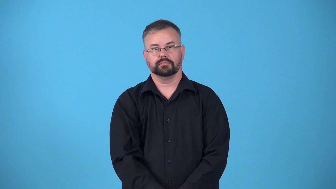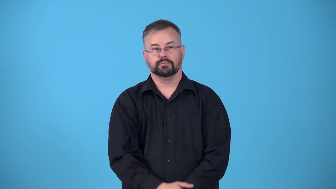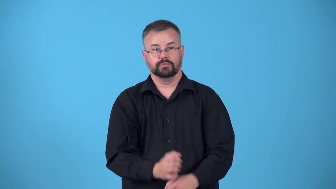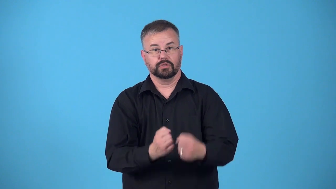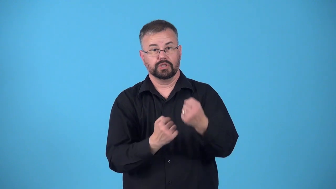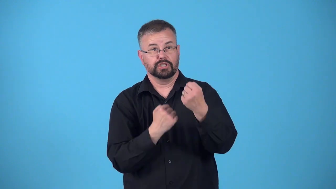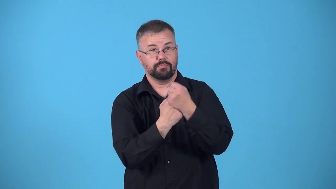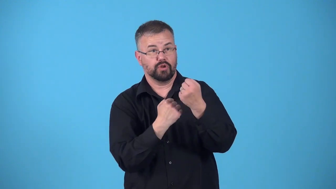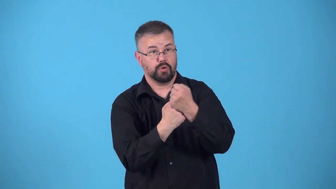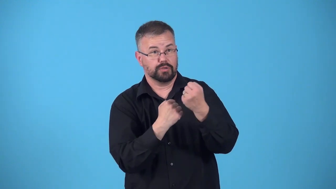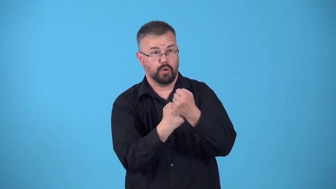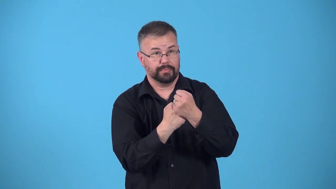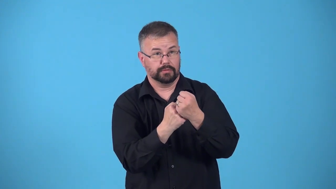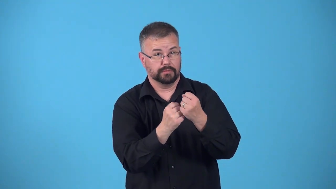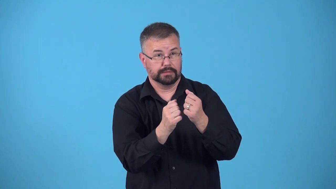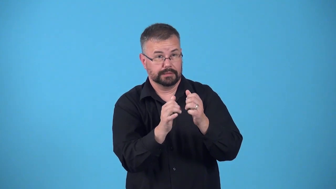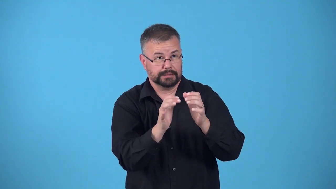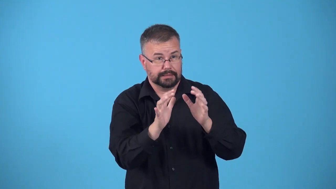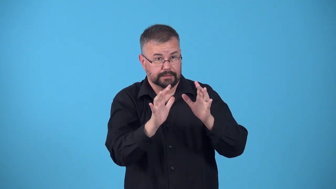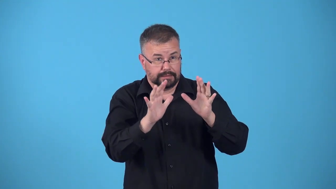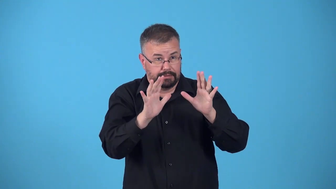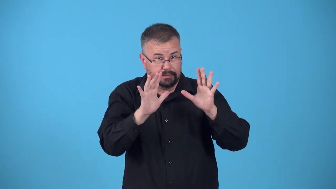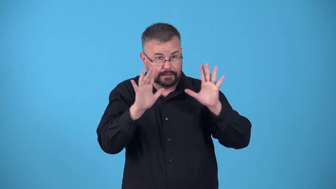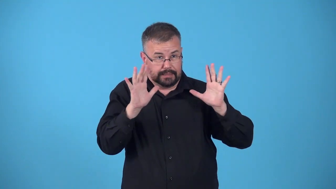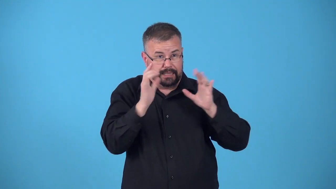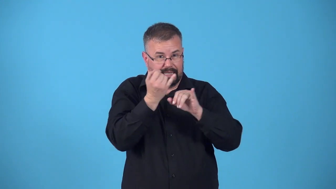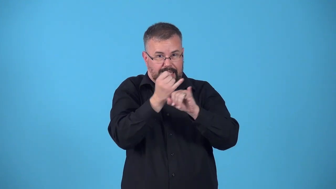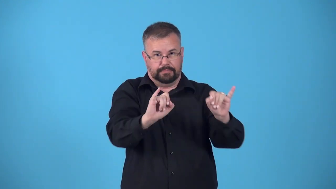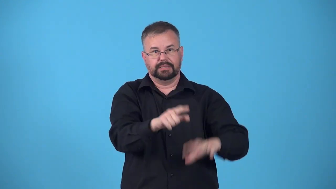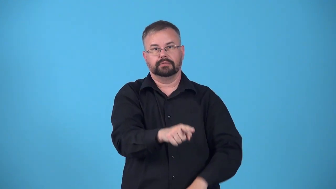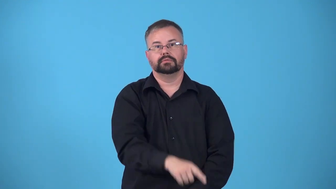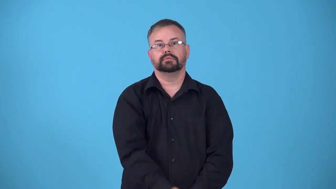wean